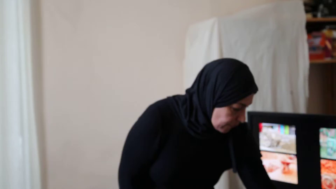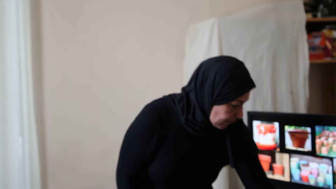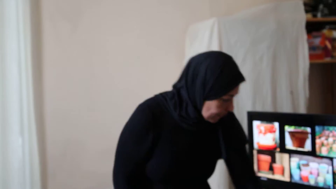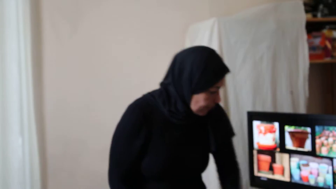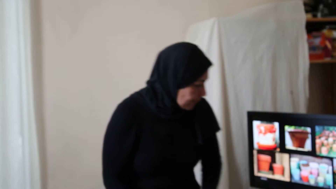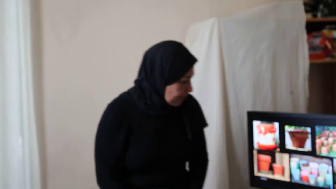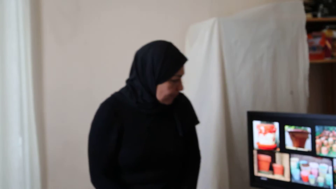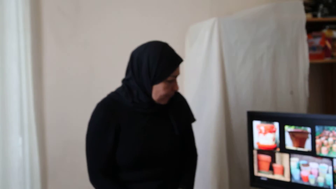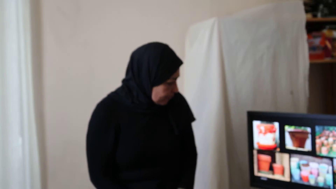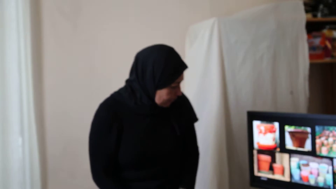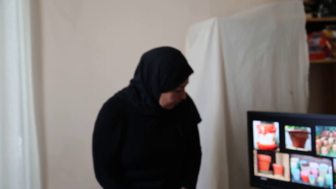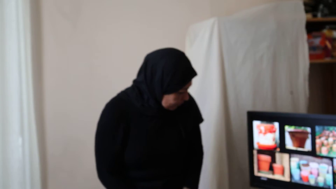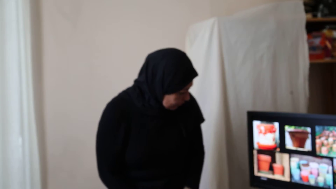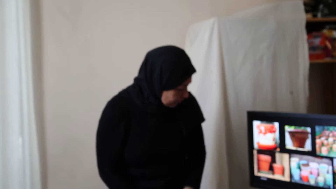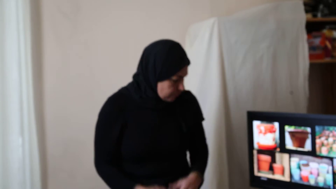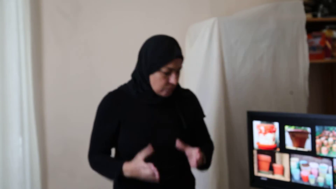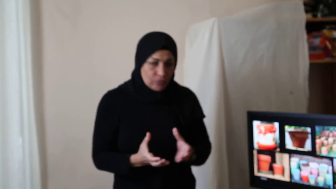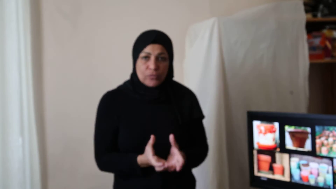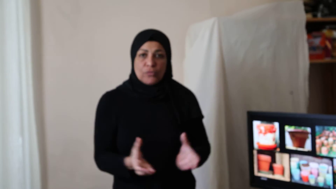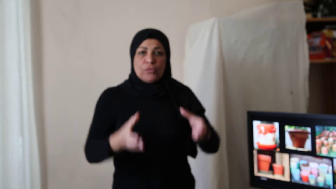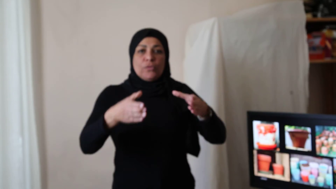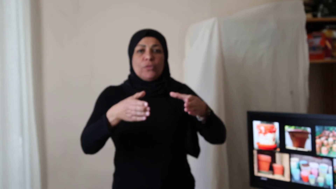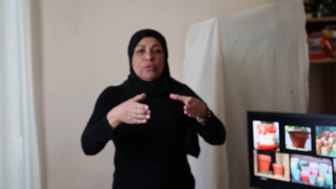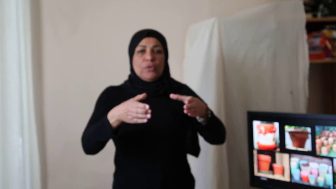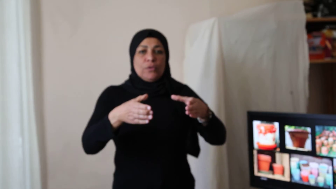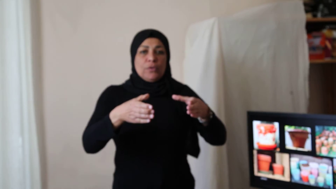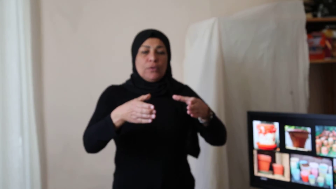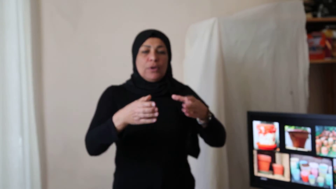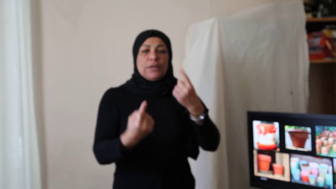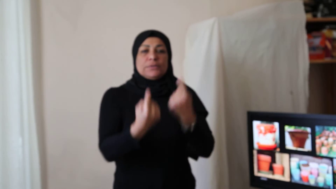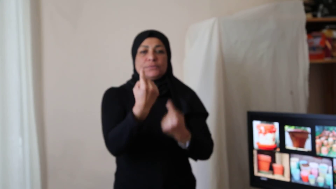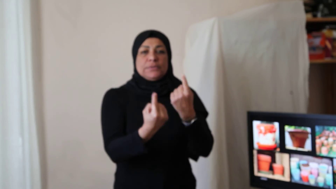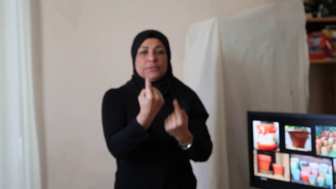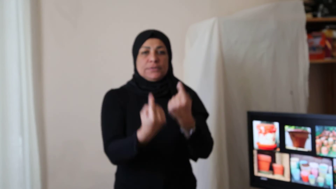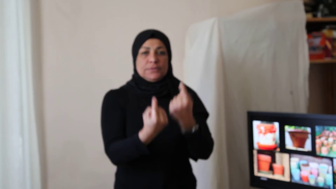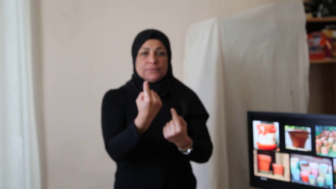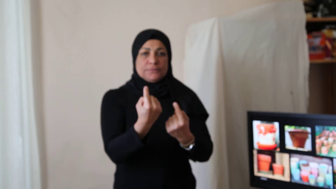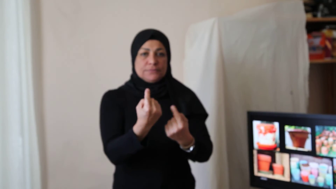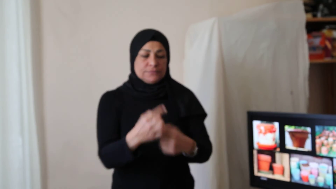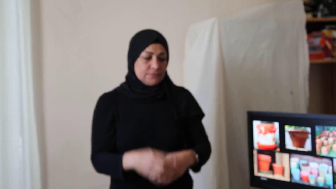flowerpot